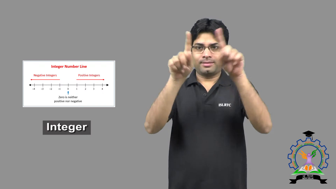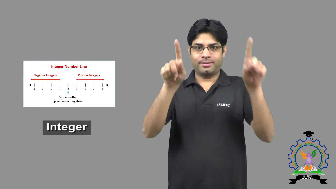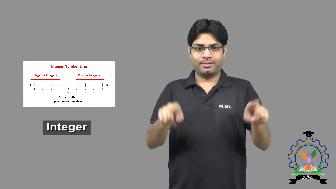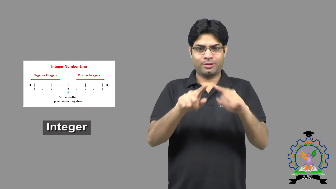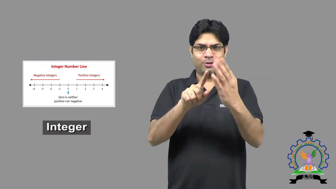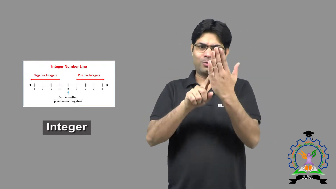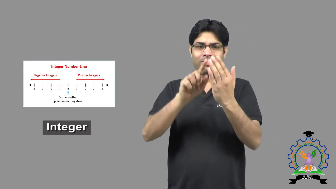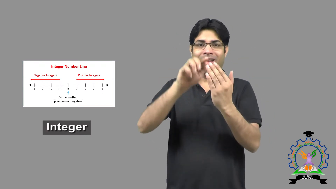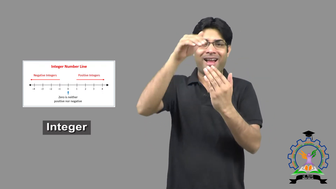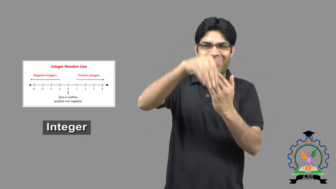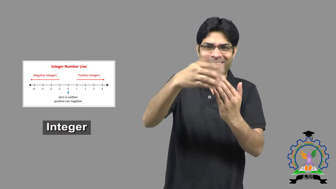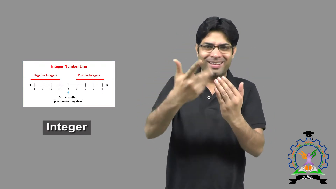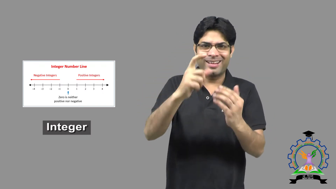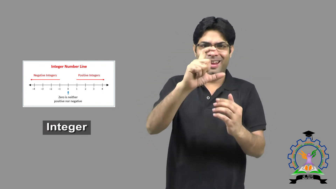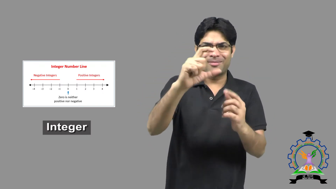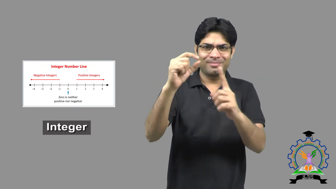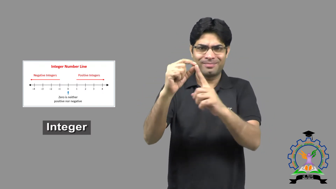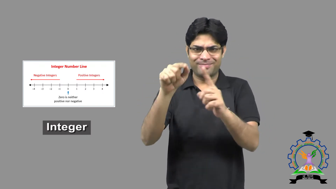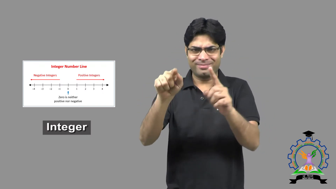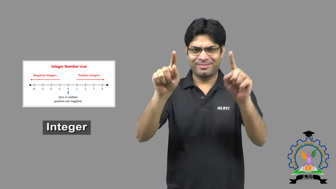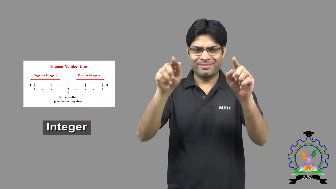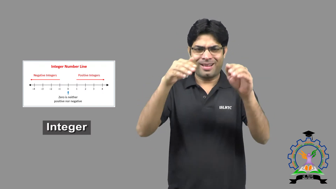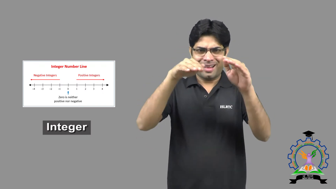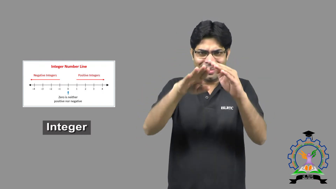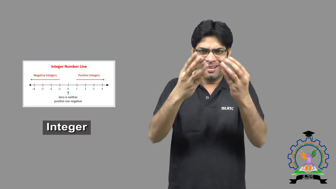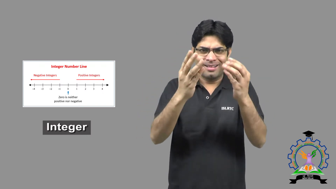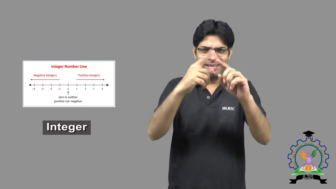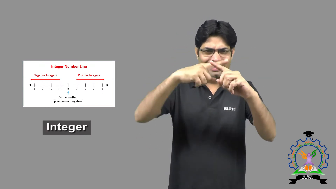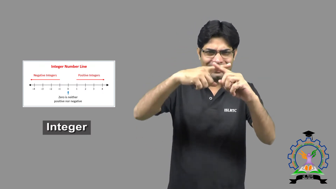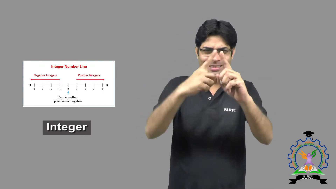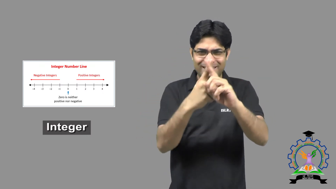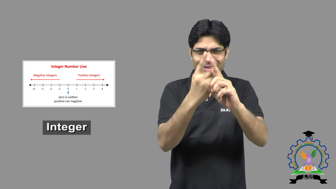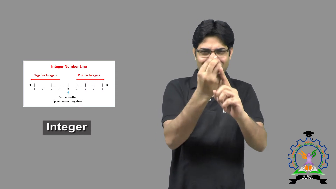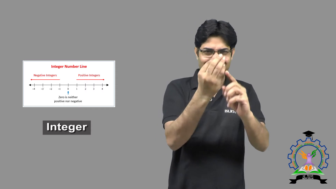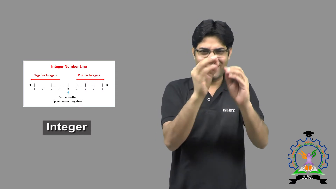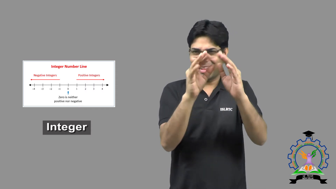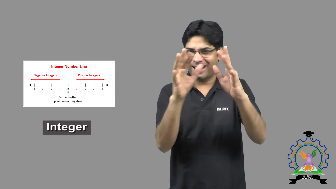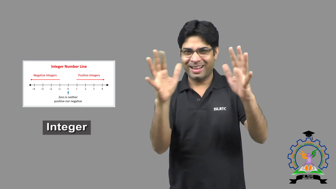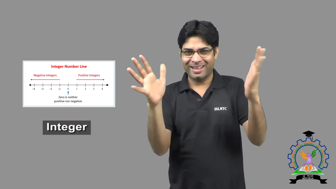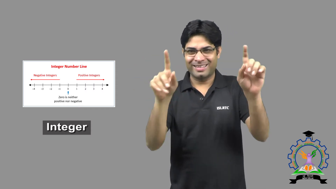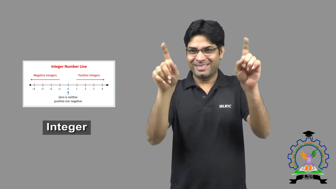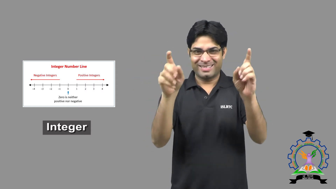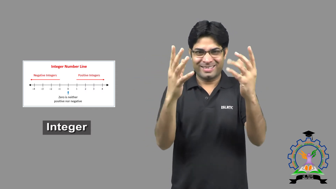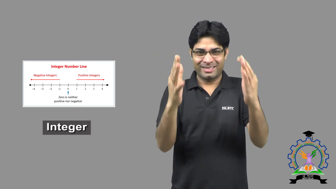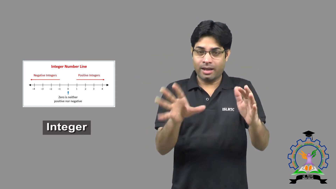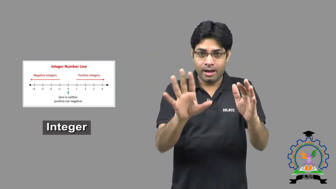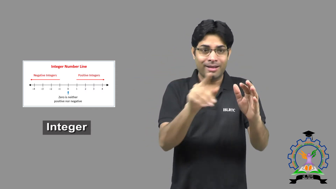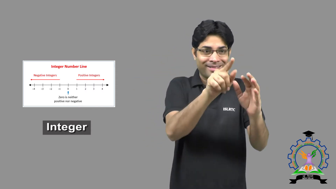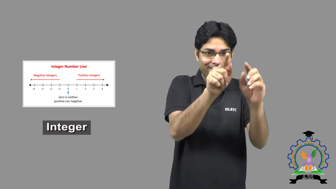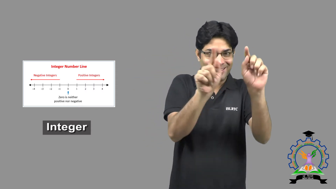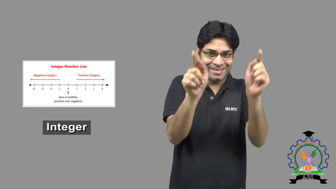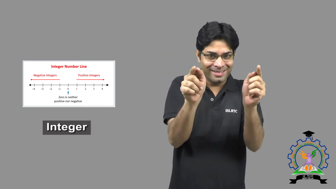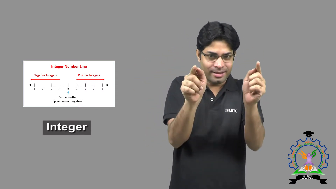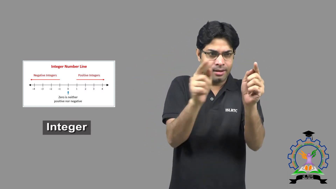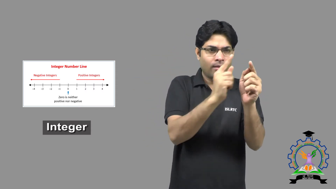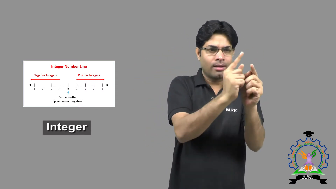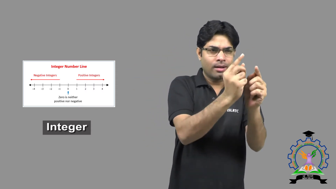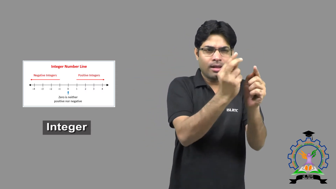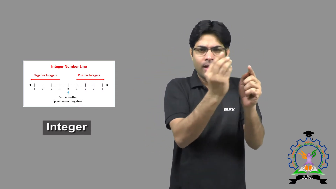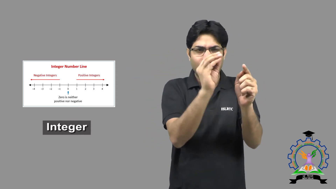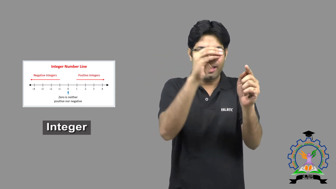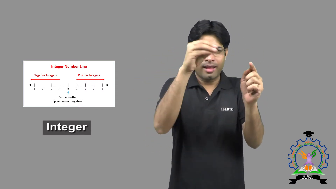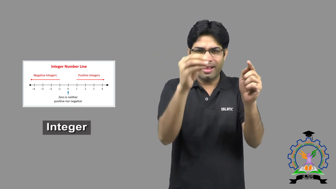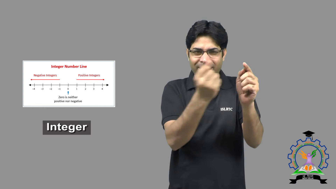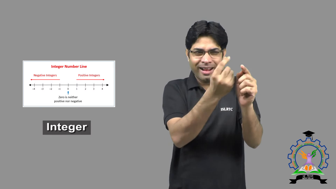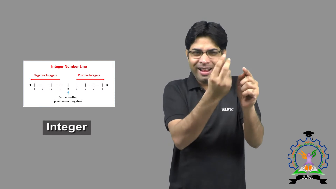Integer